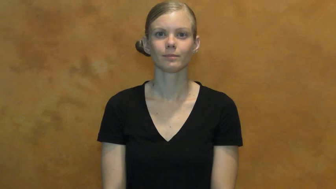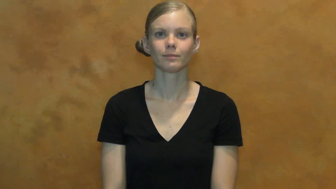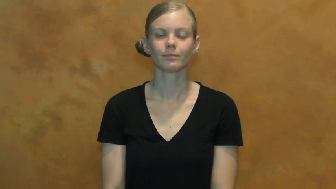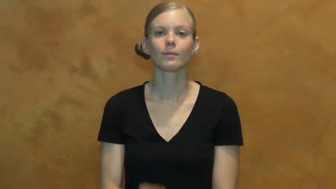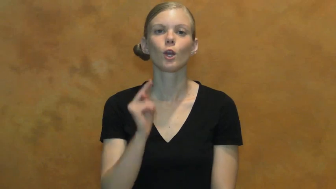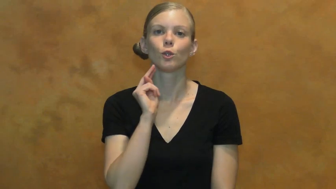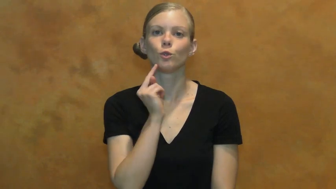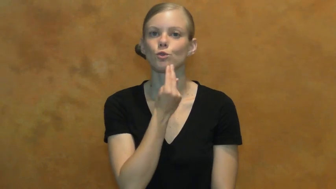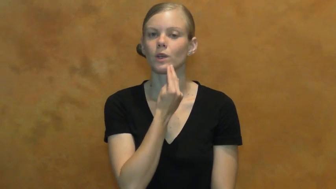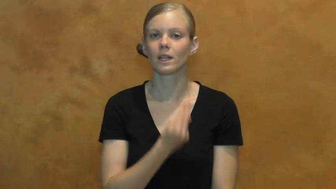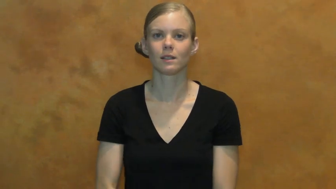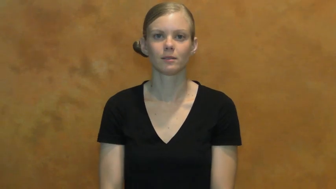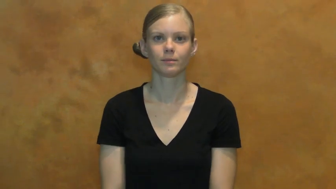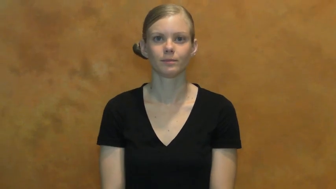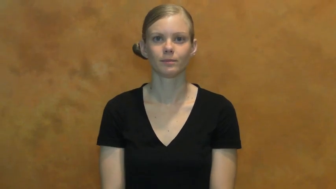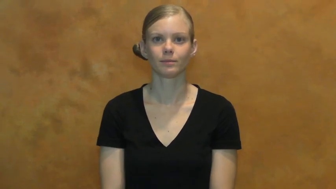nutrient